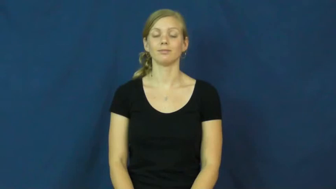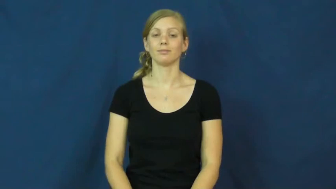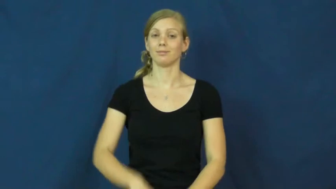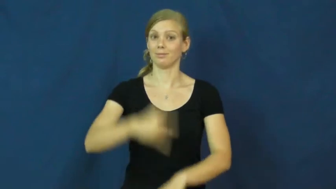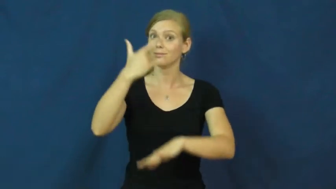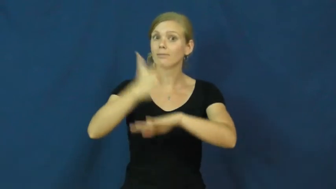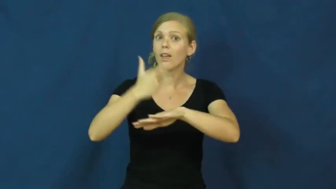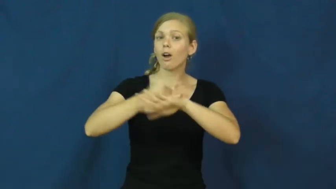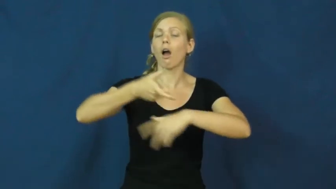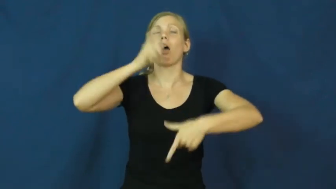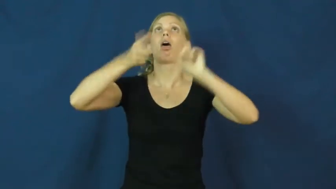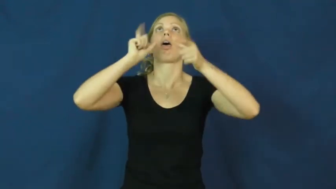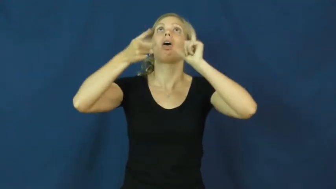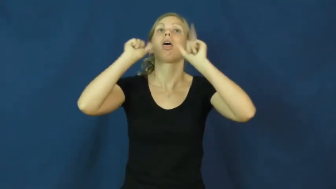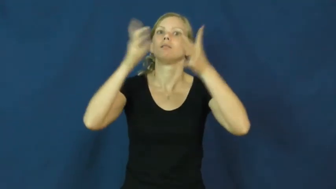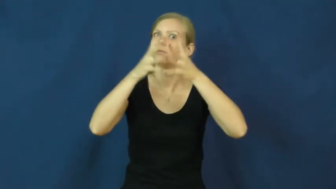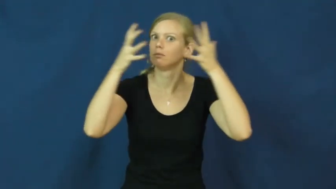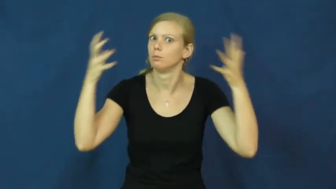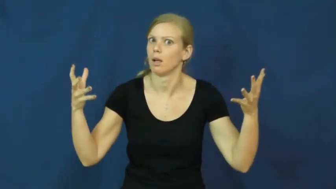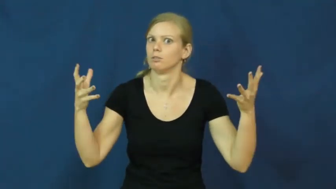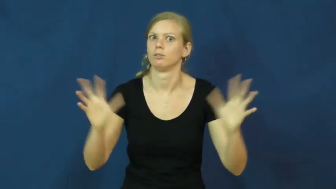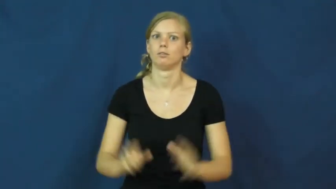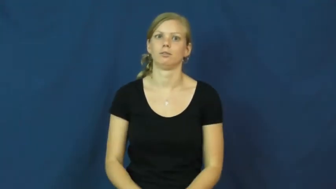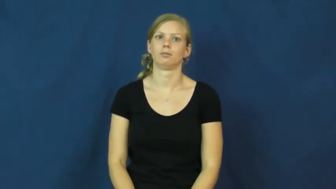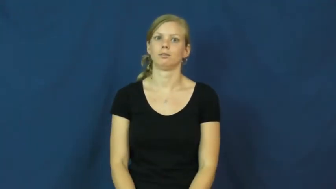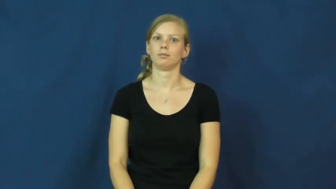drink like a fish